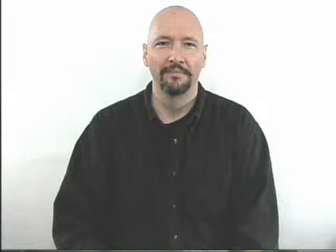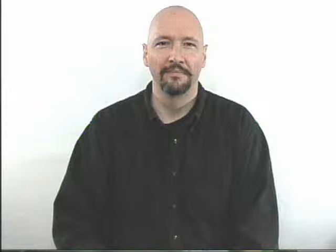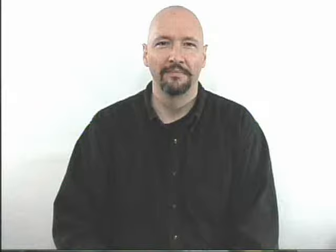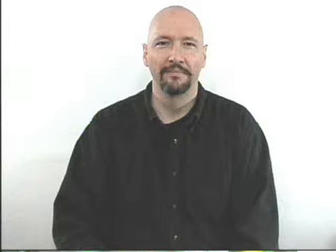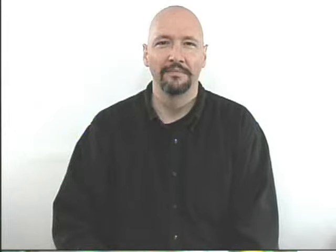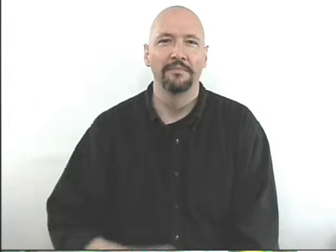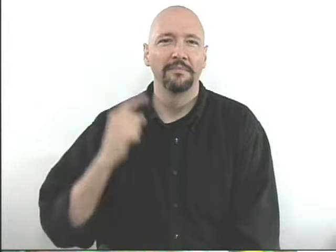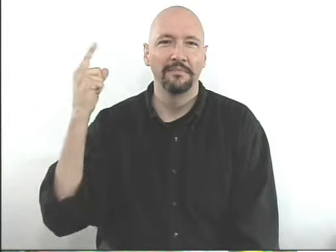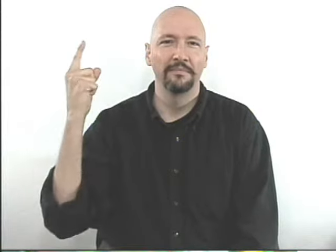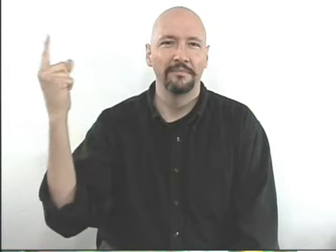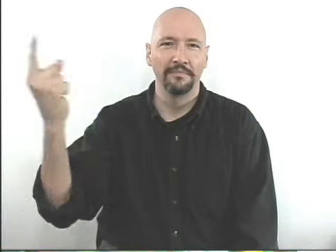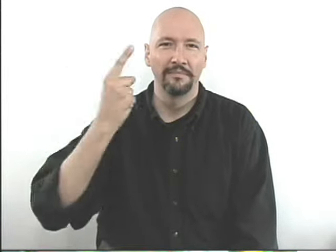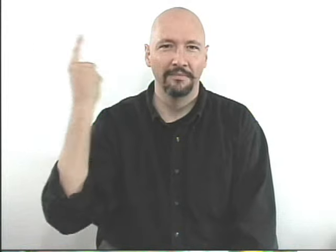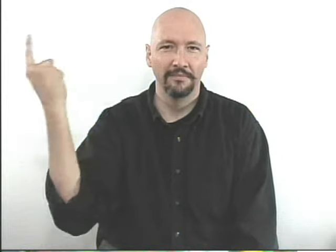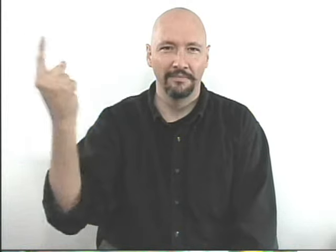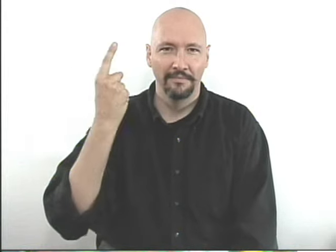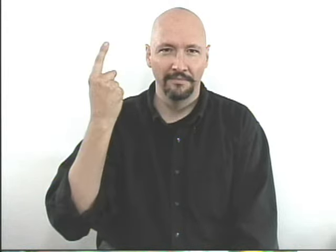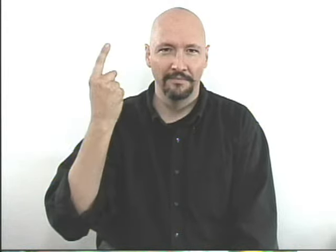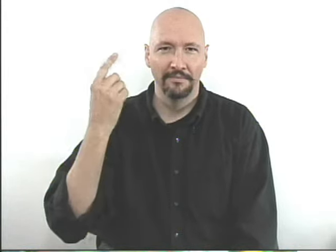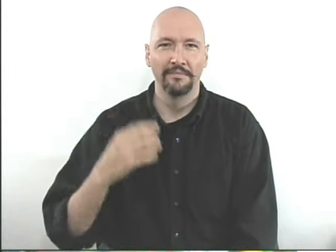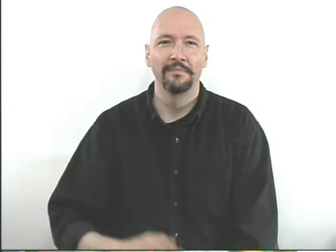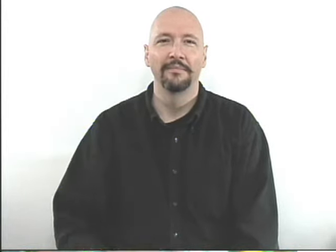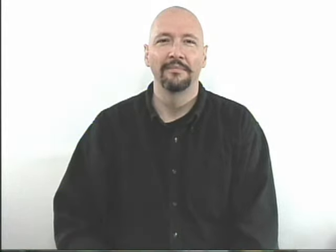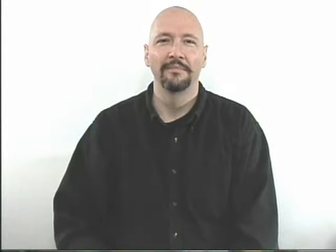ALWAYS / FOREVER / ENDLESS / ETERNITY